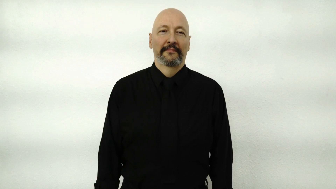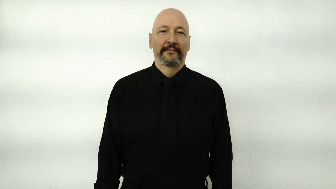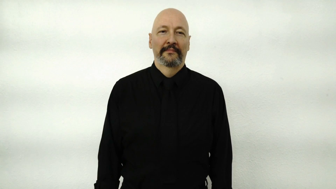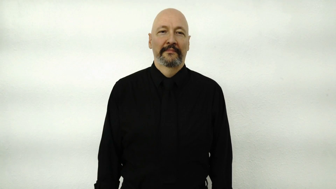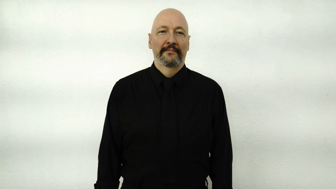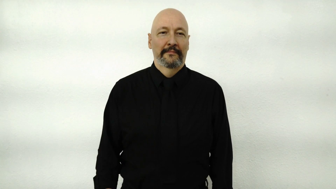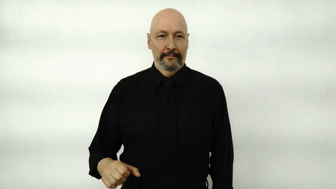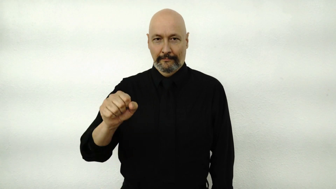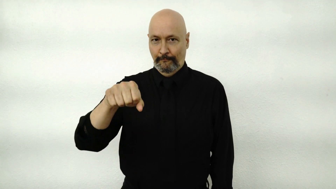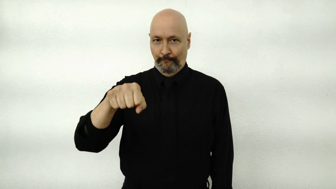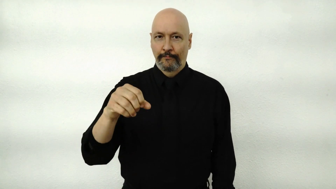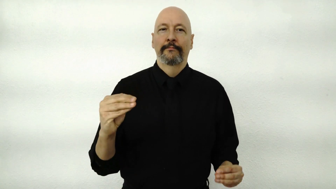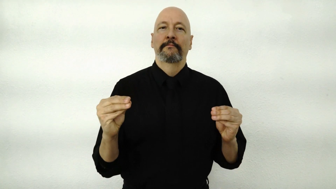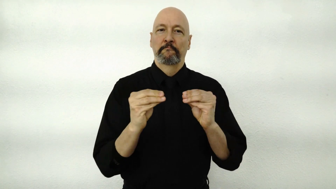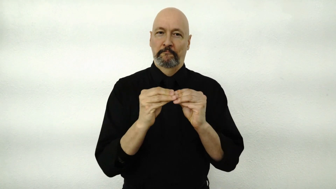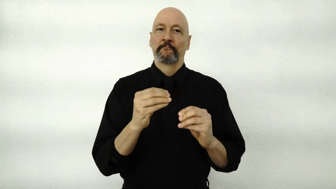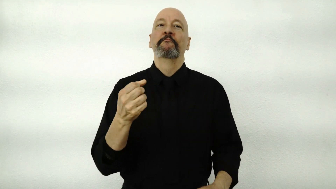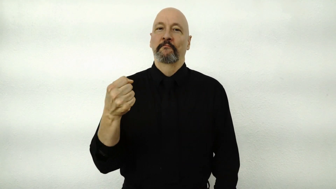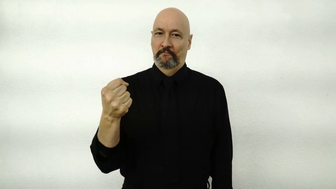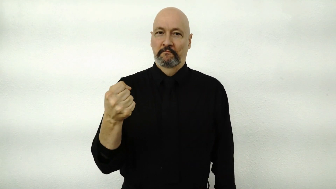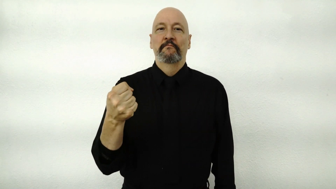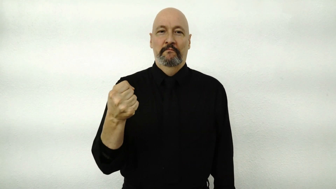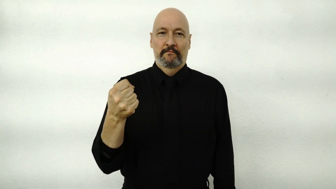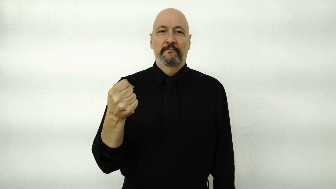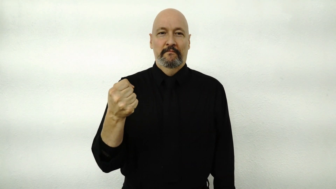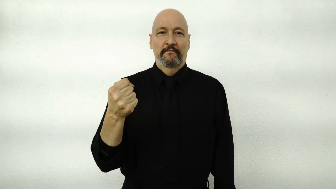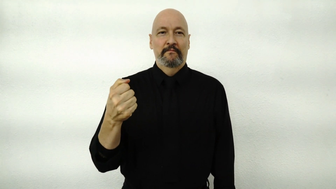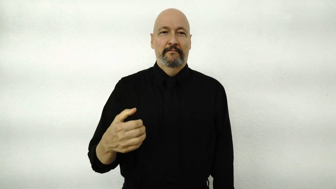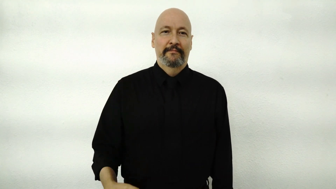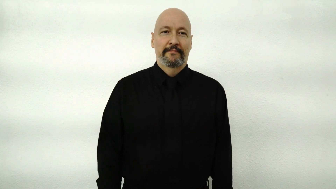Yes, I want more milk. (YES, MORE MILK.)